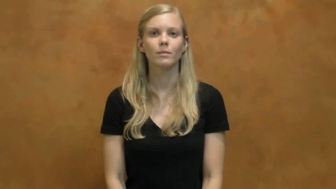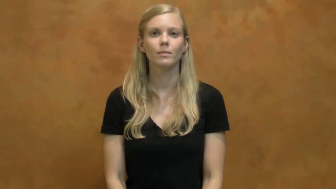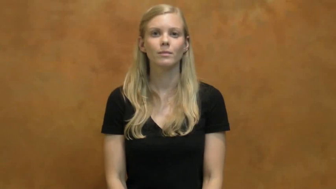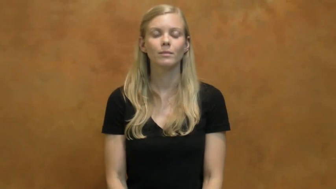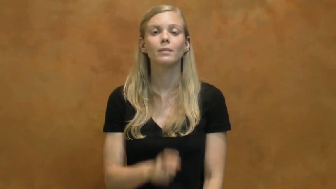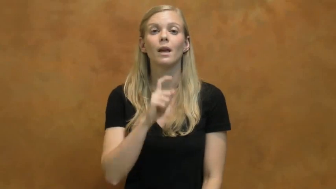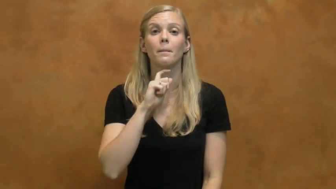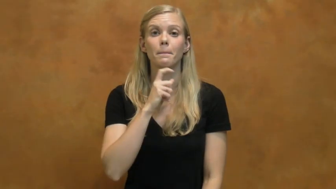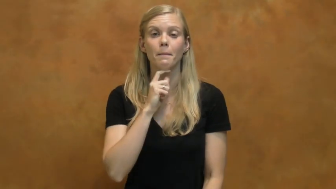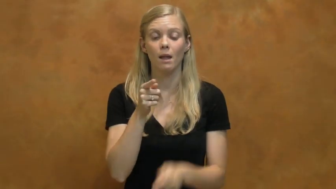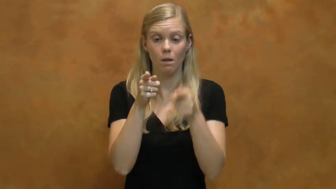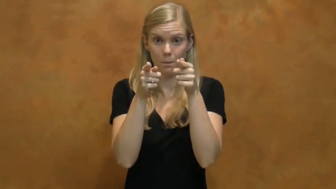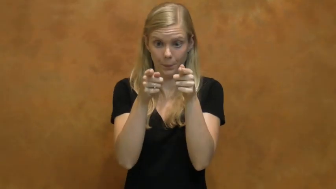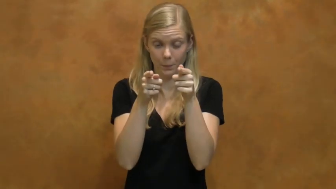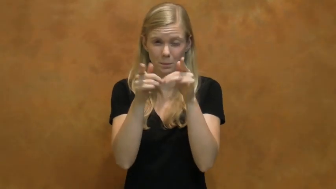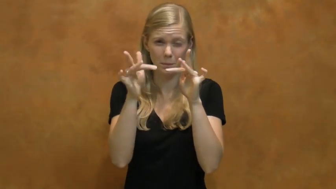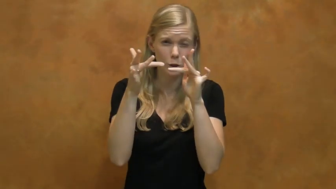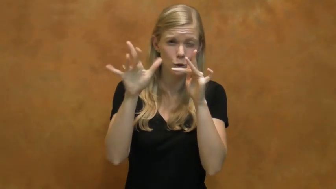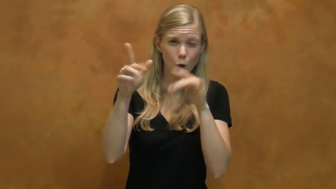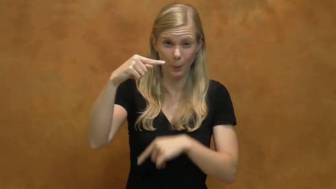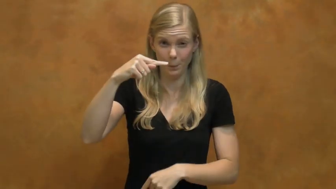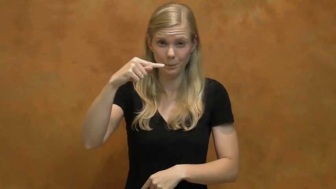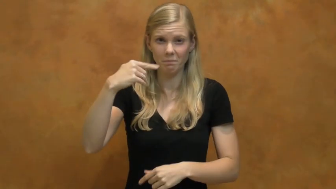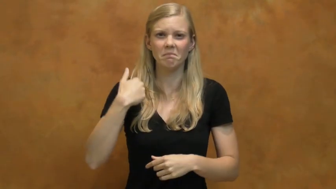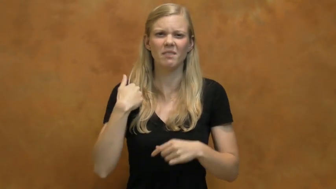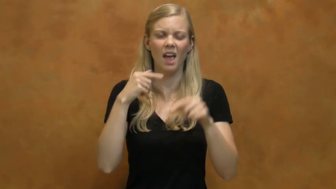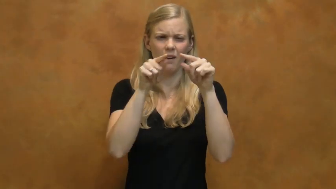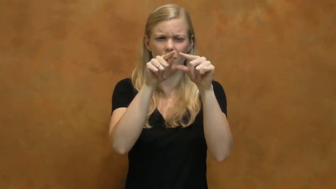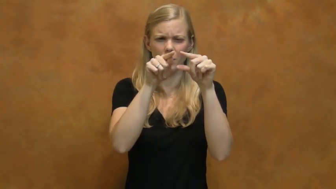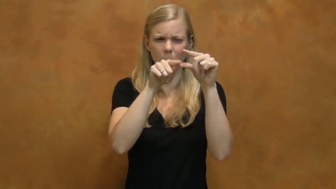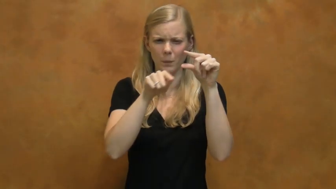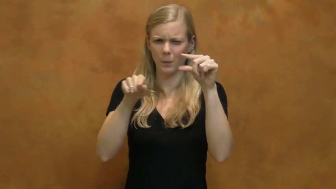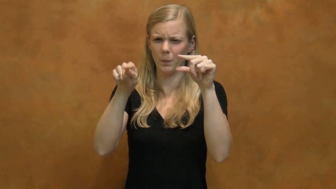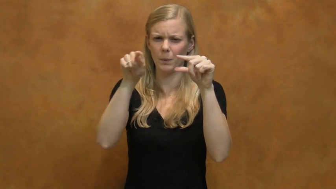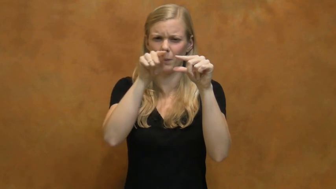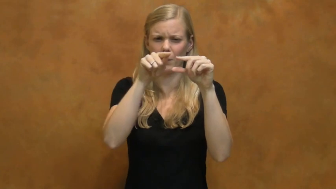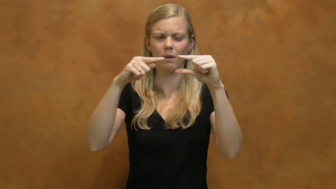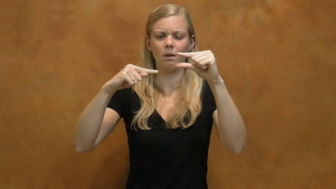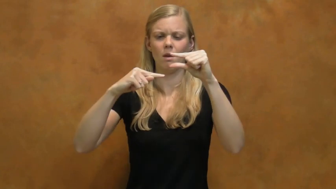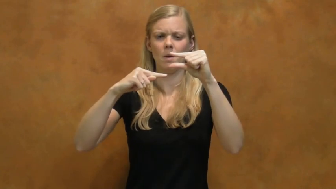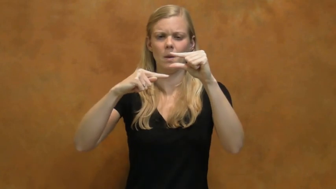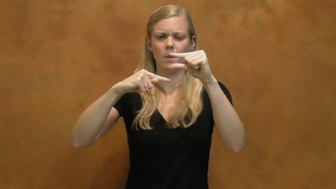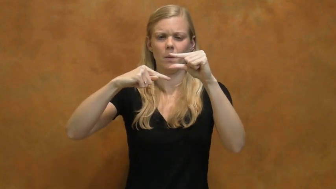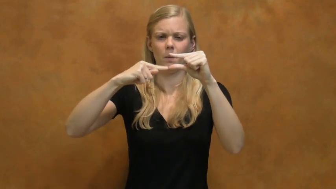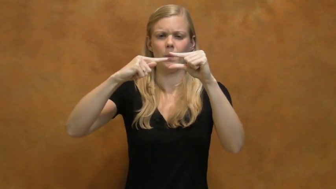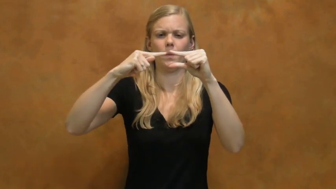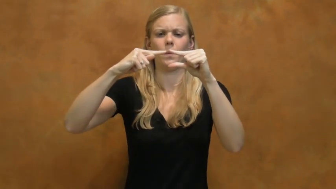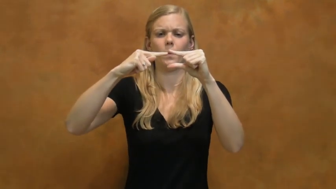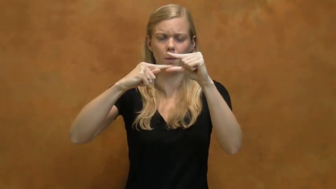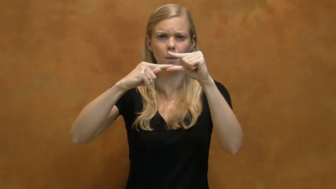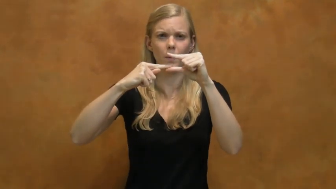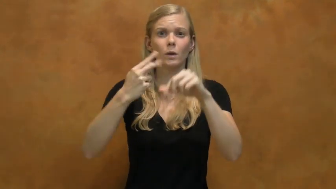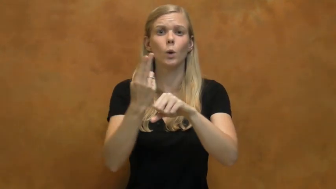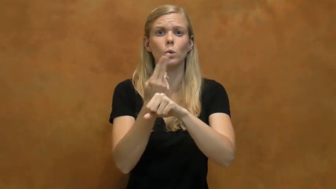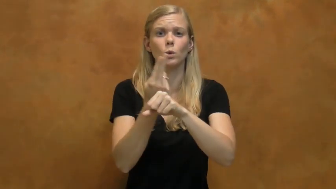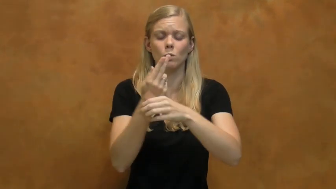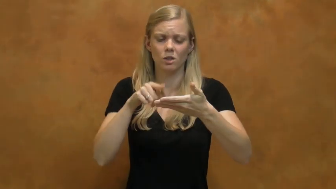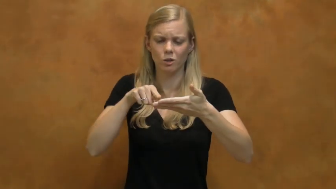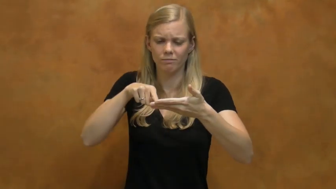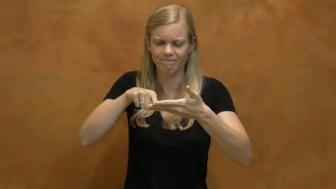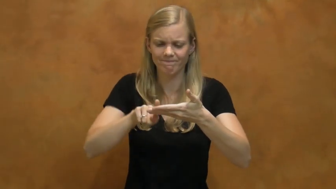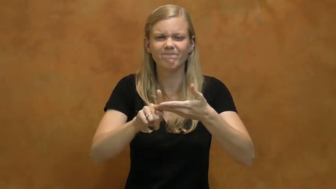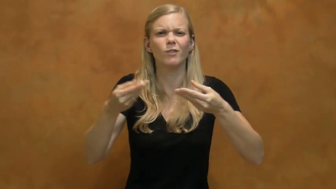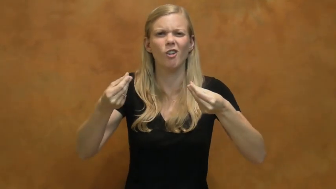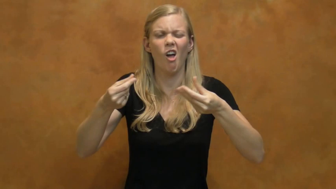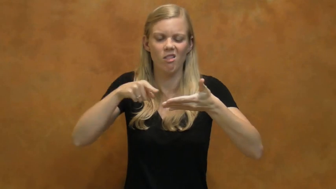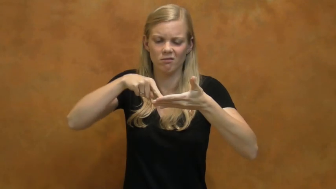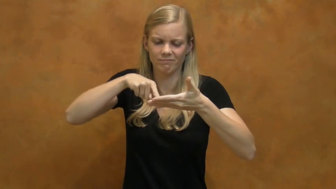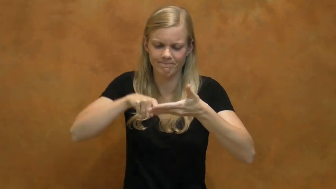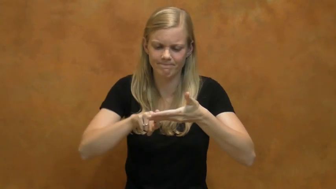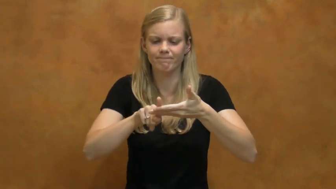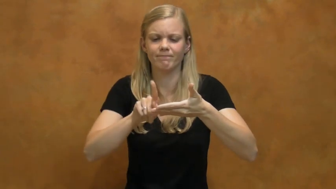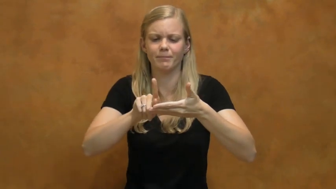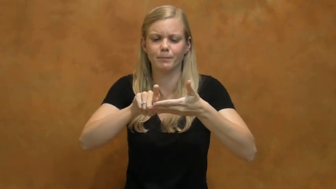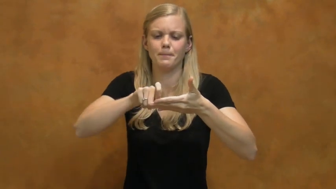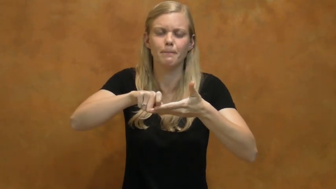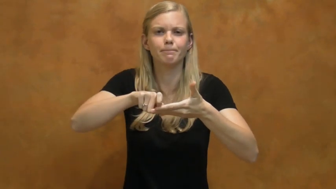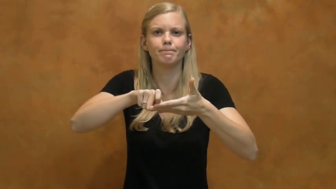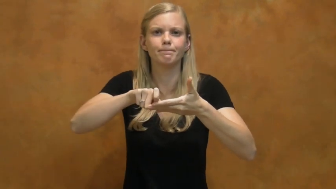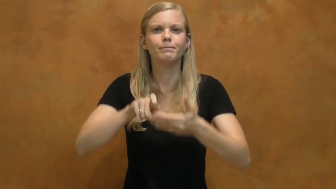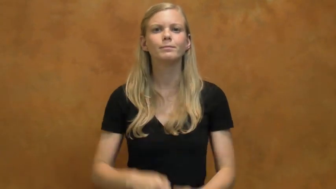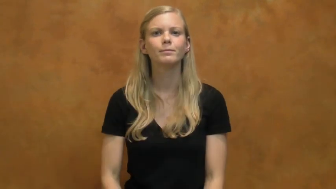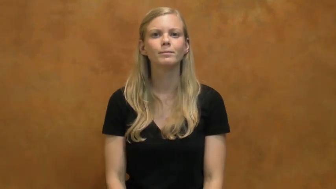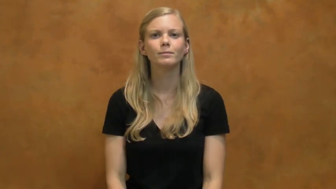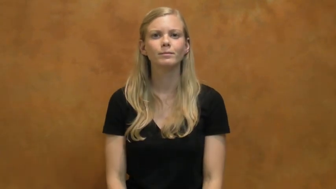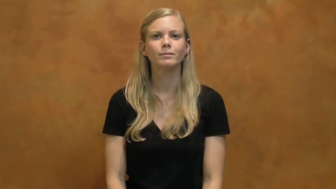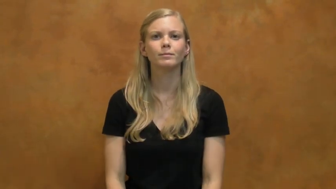safety pin